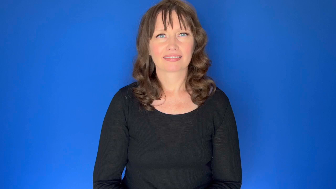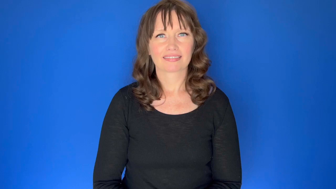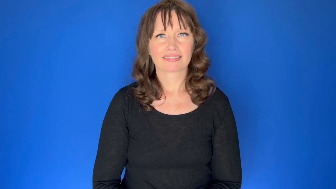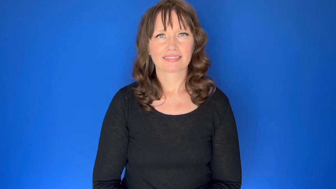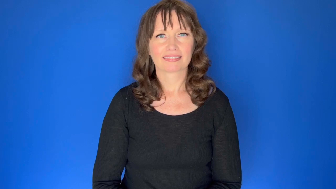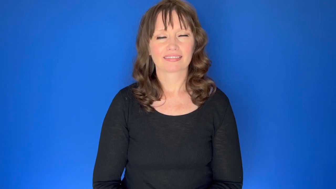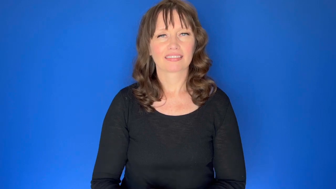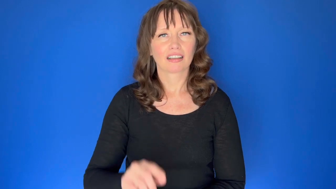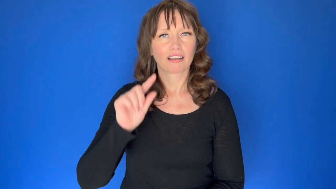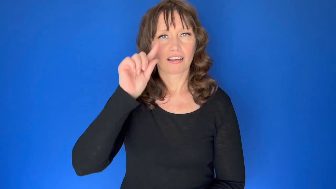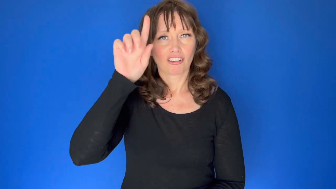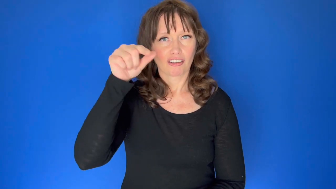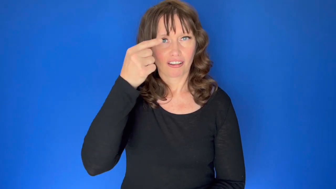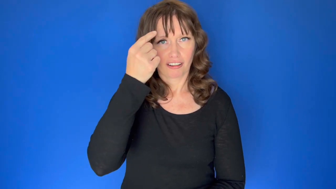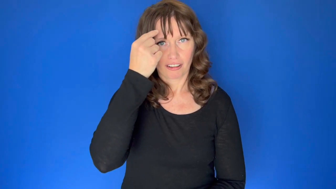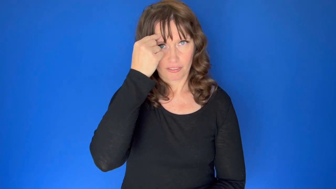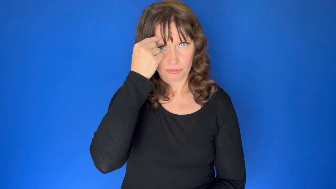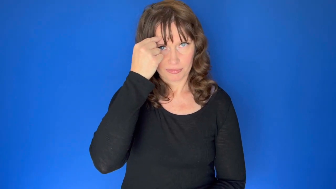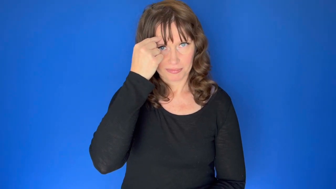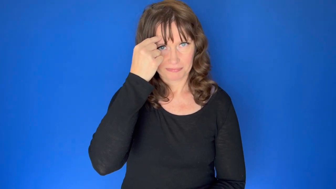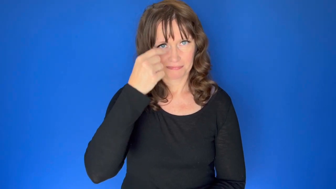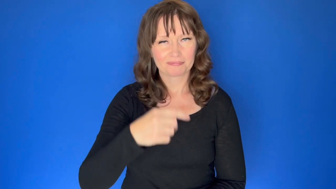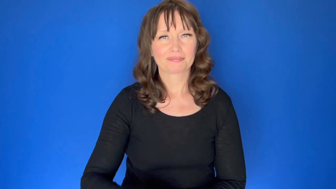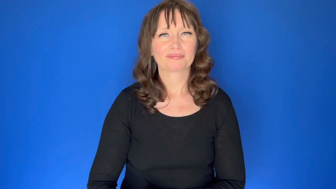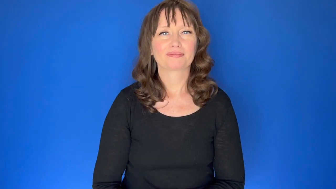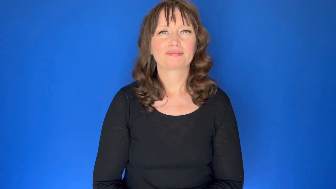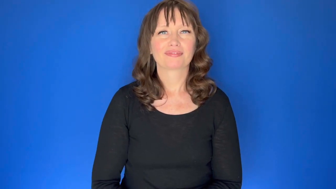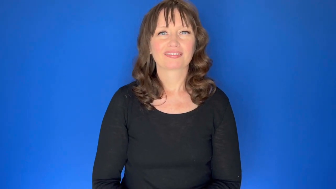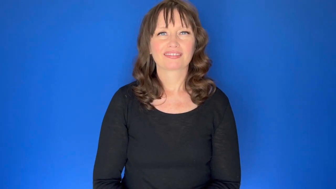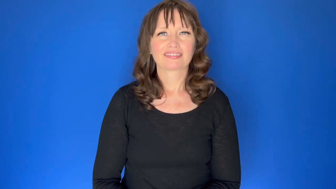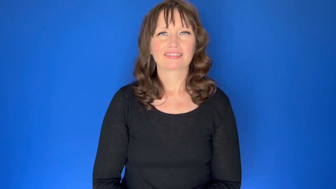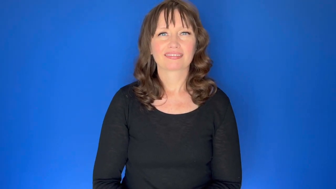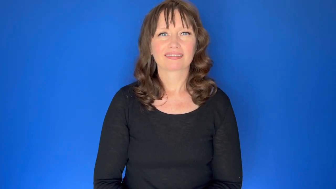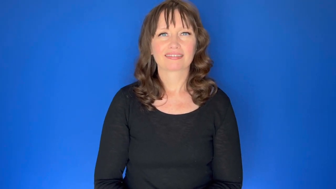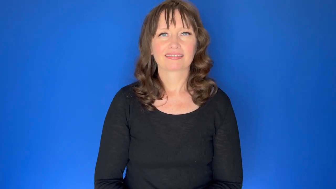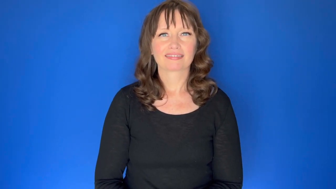government